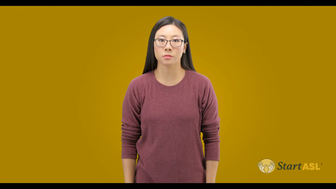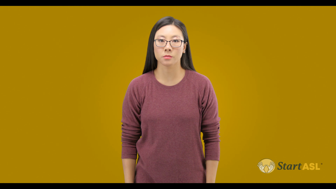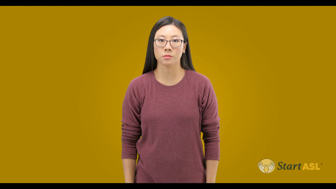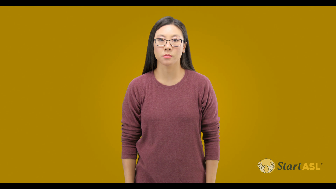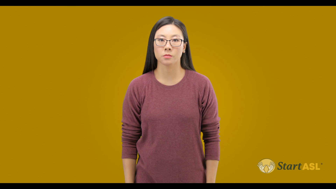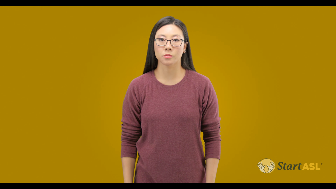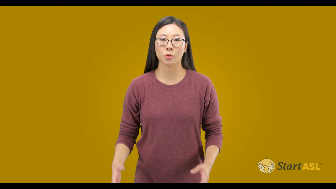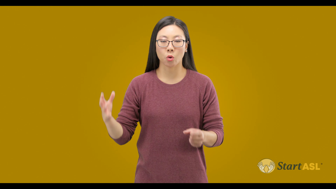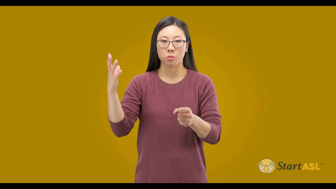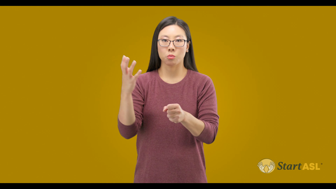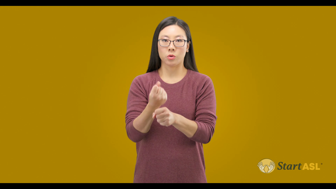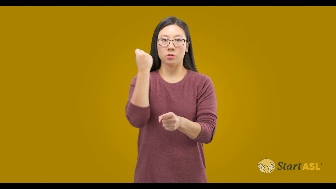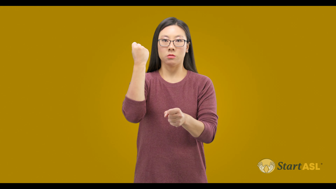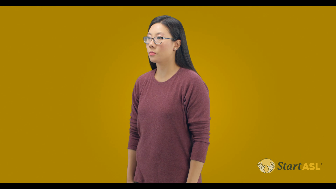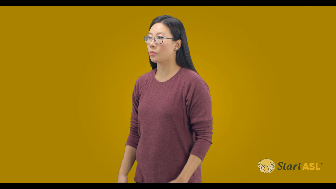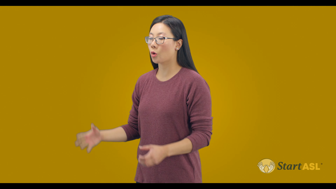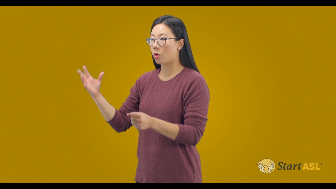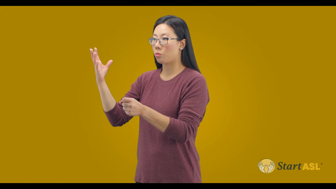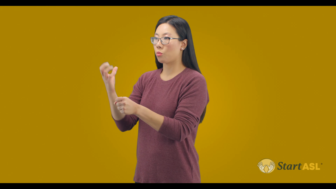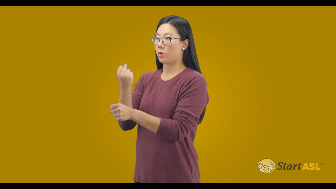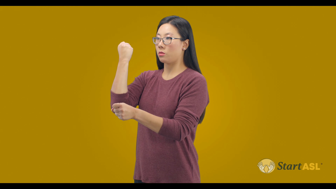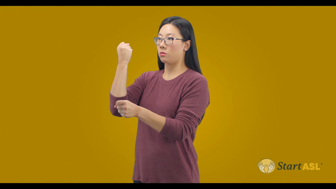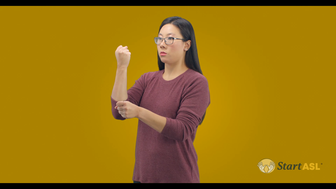win